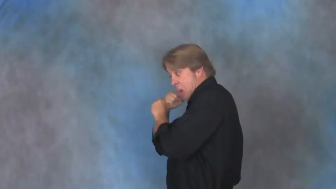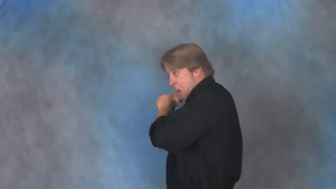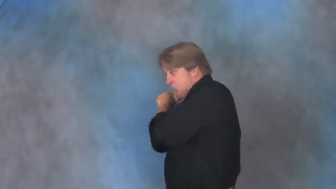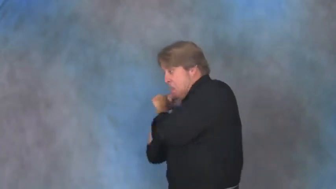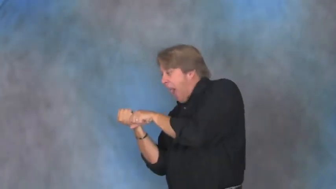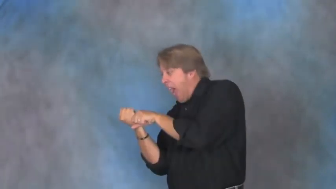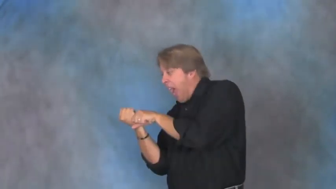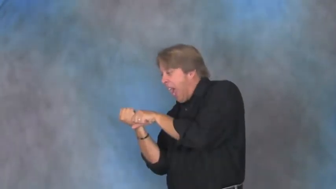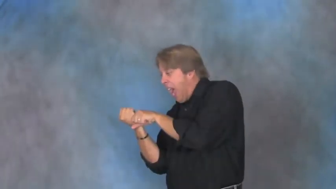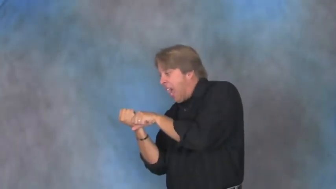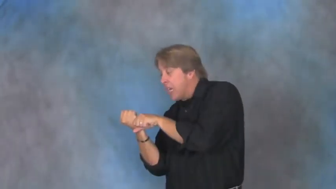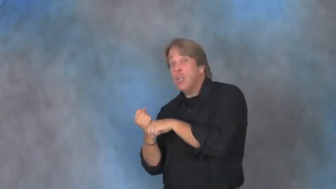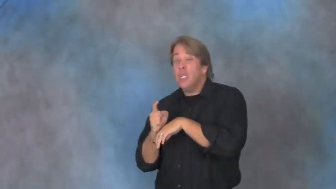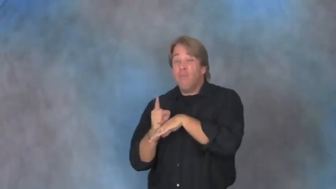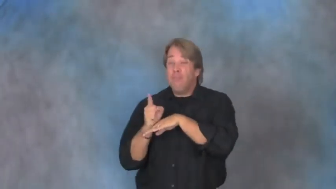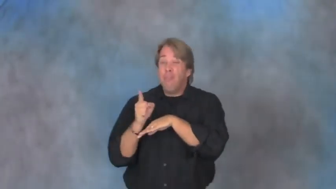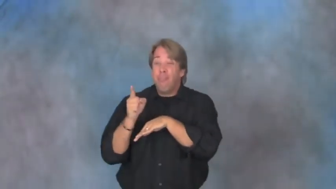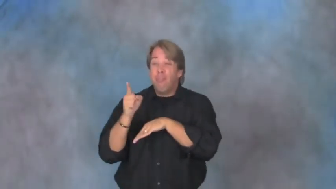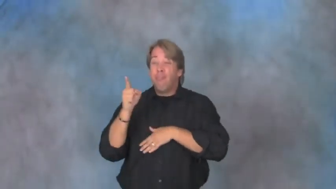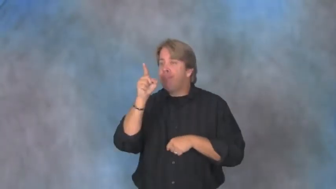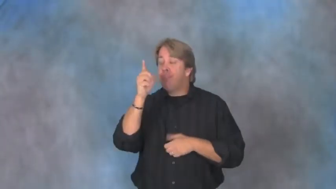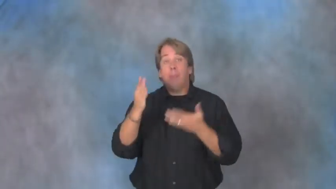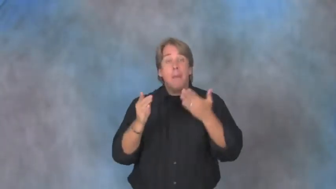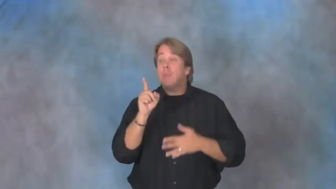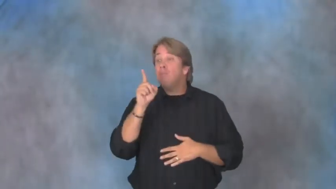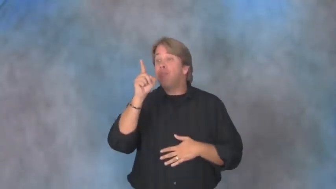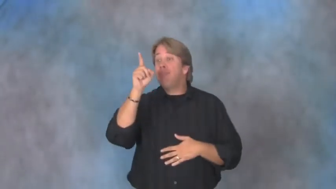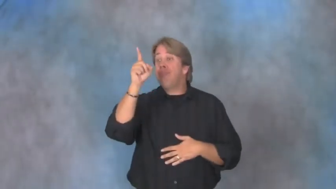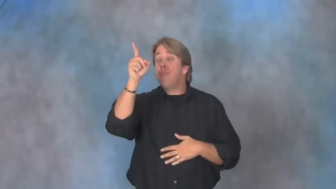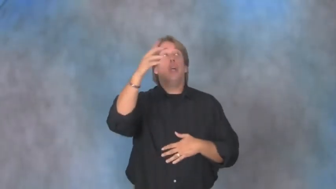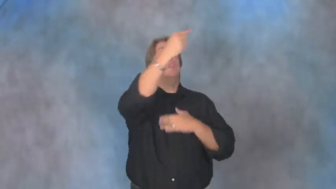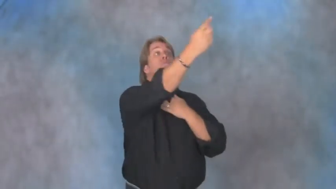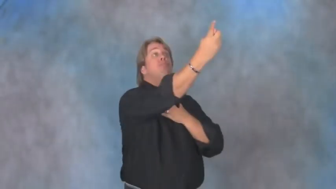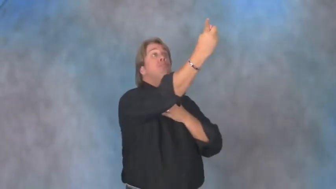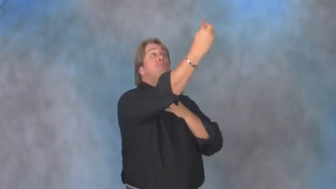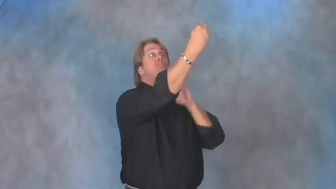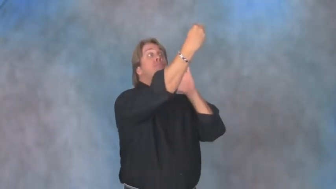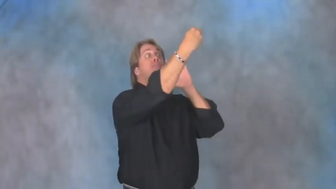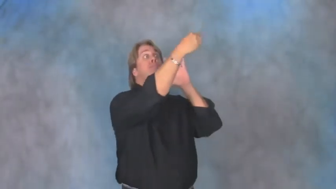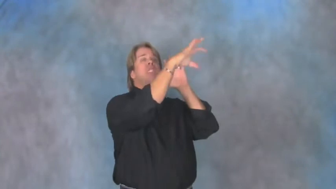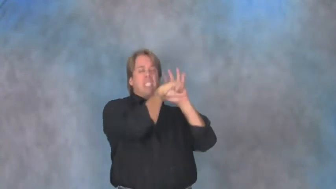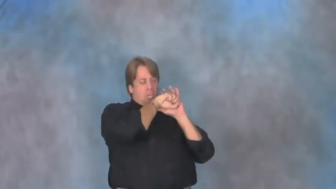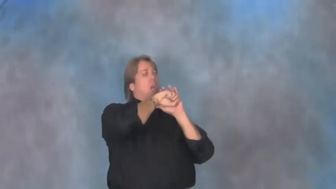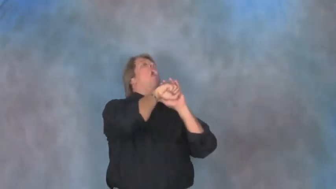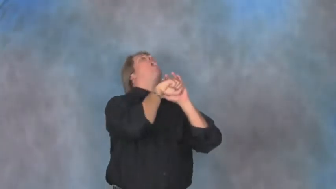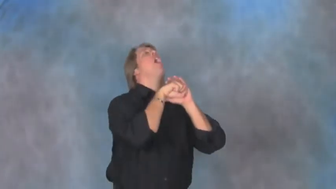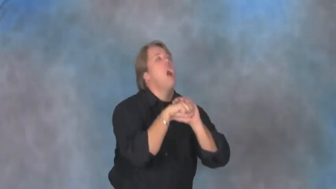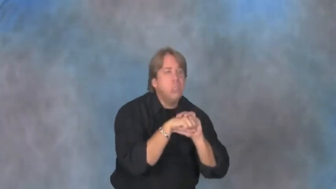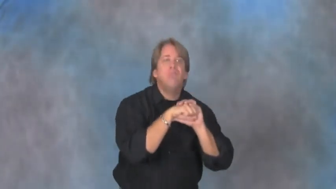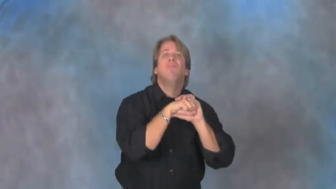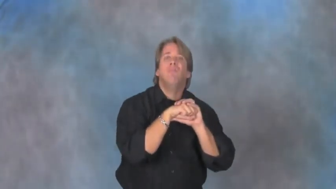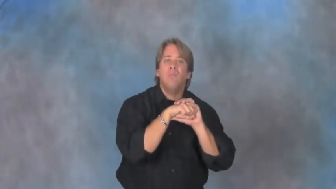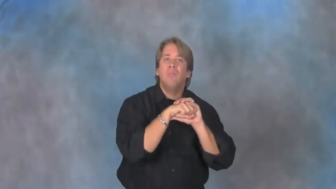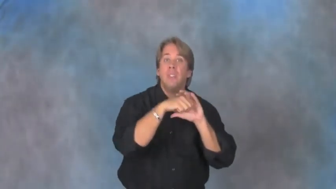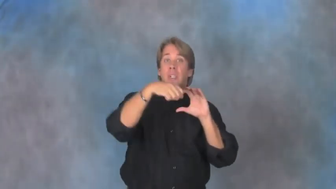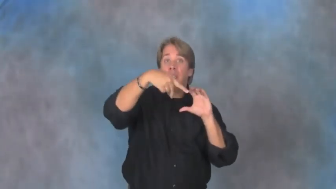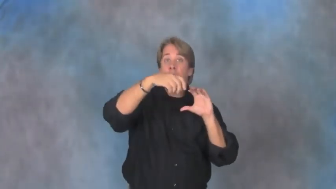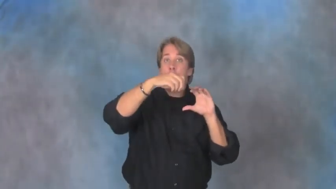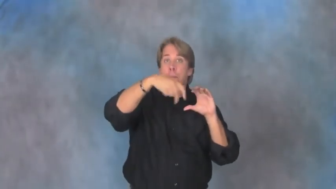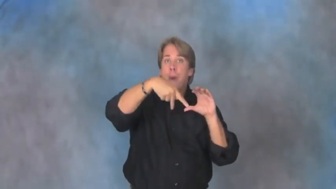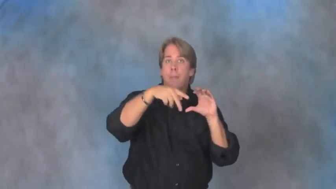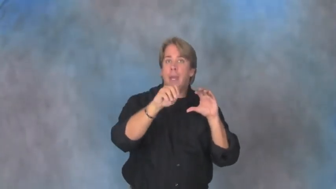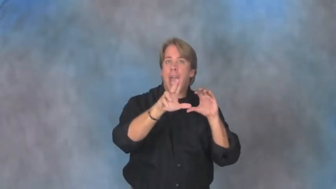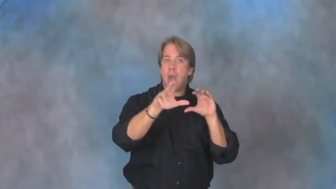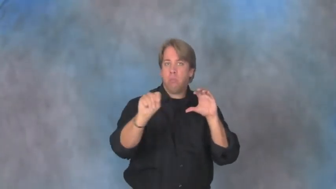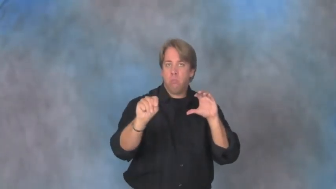popout,flyout